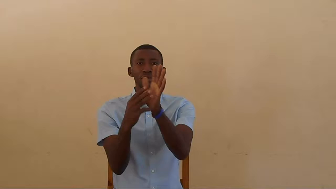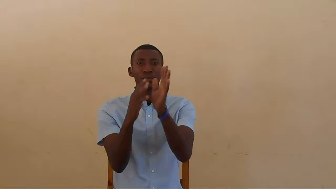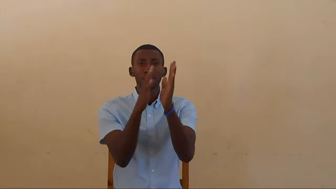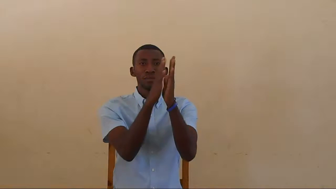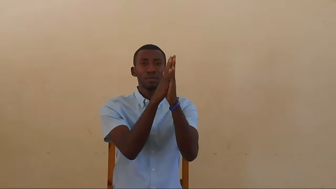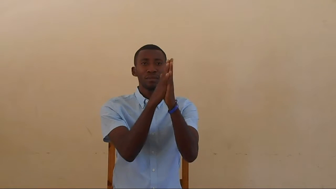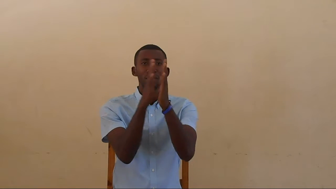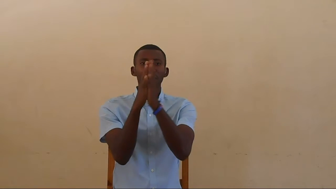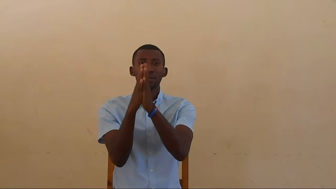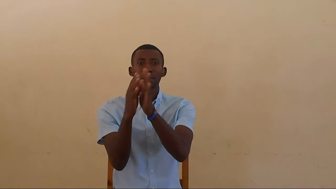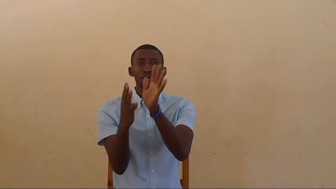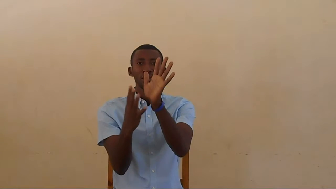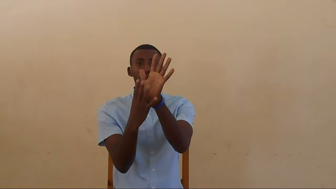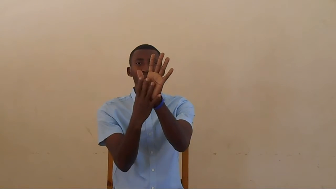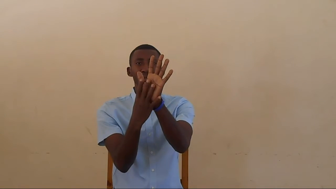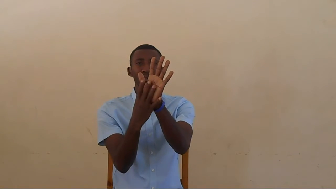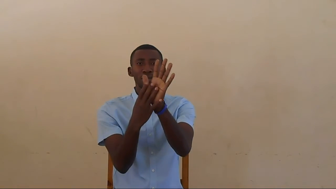number29